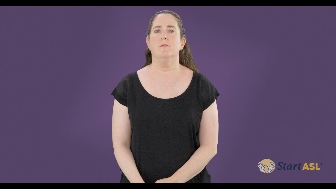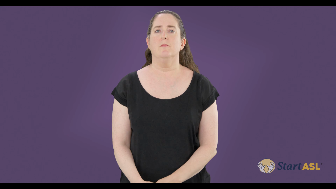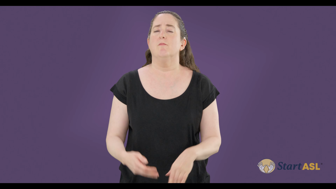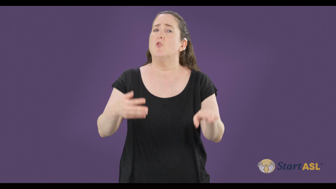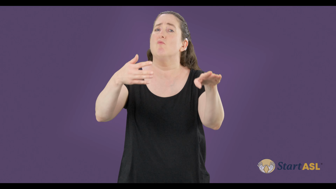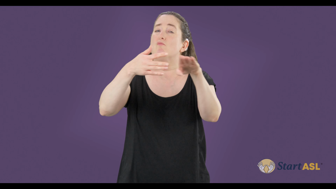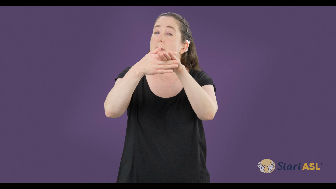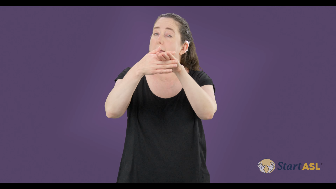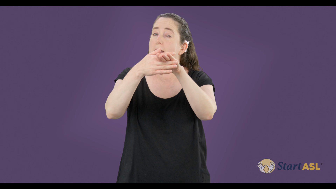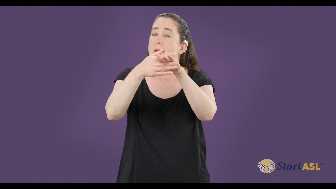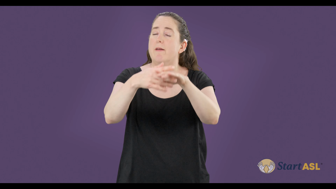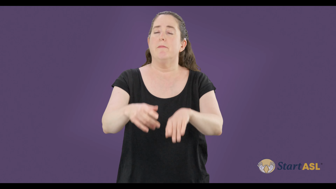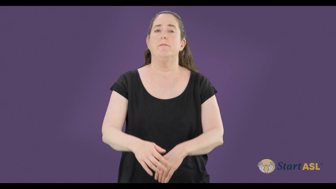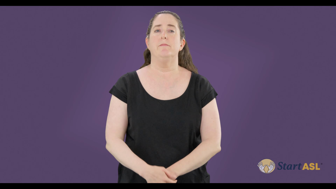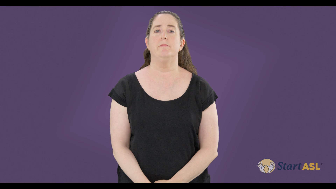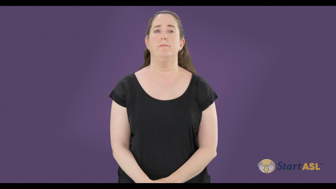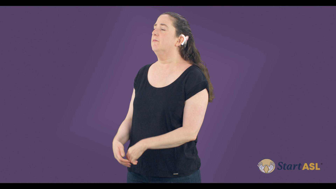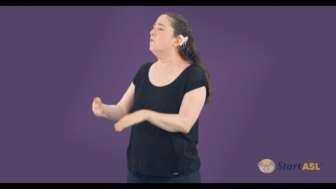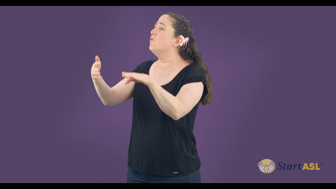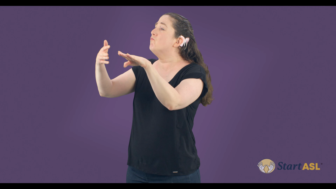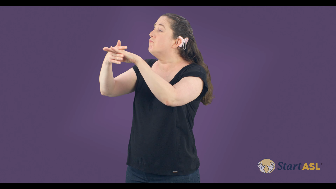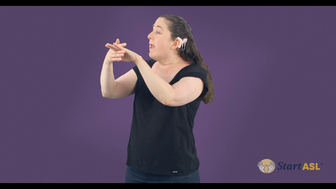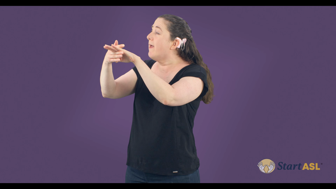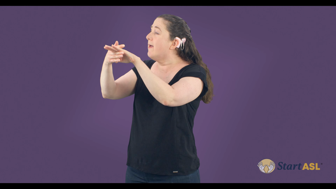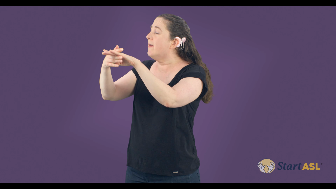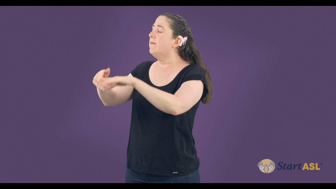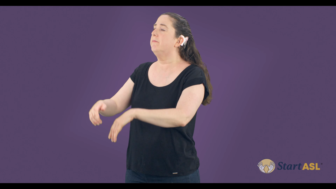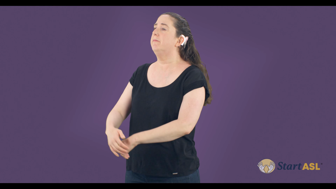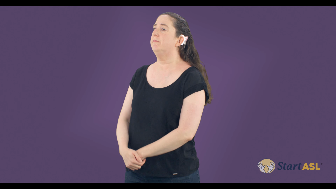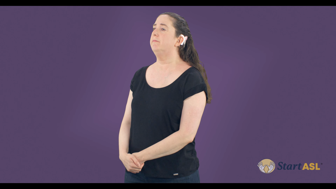break